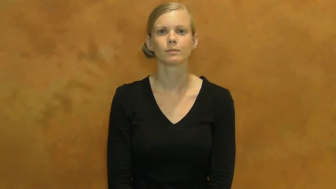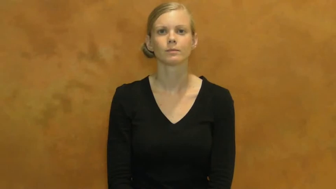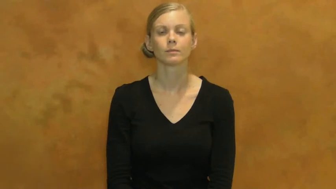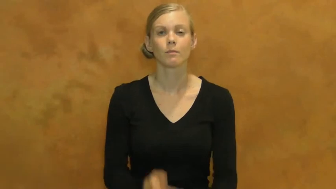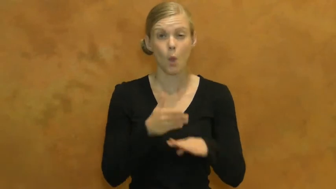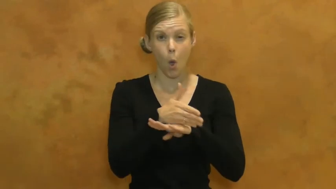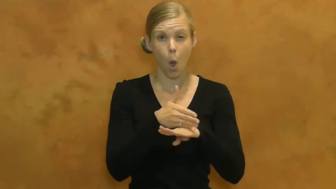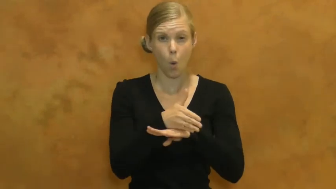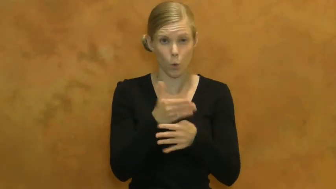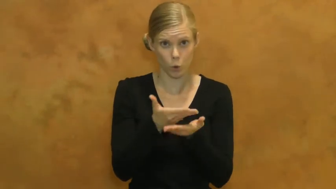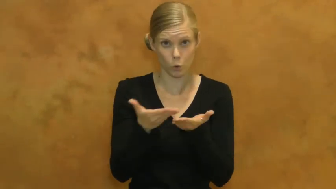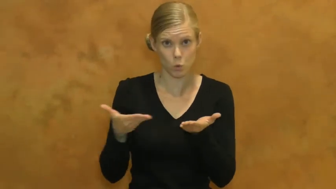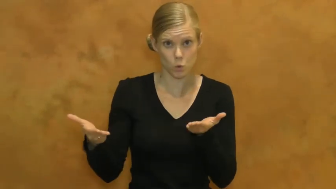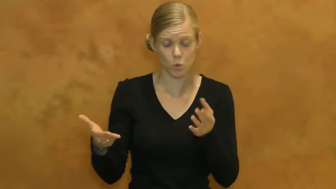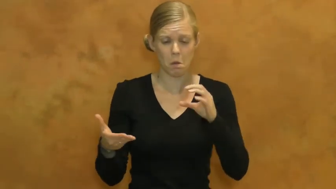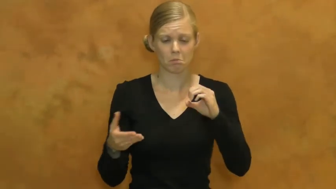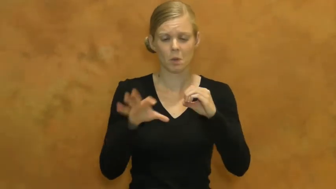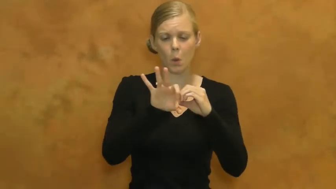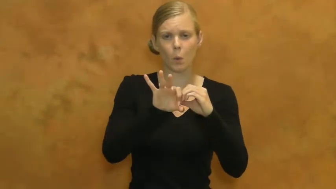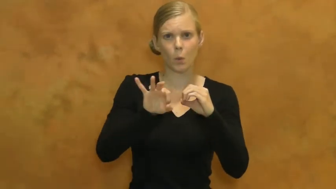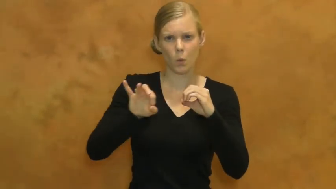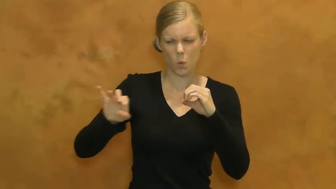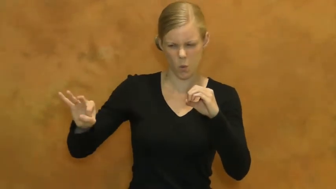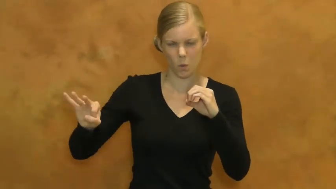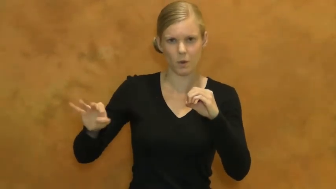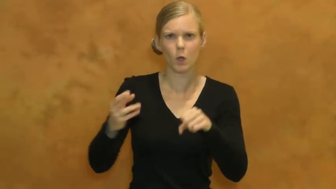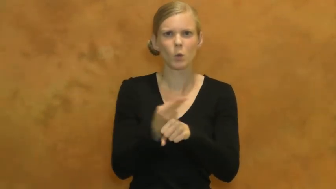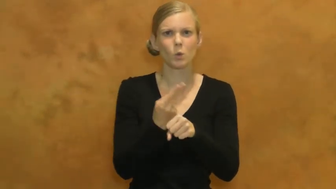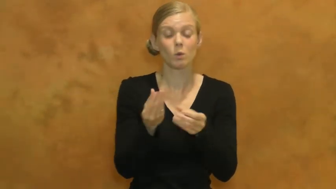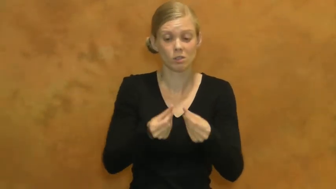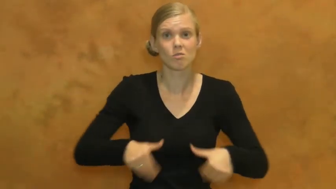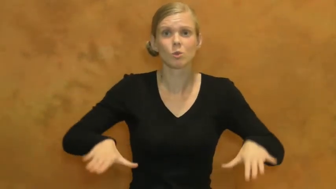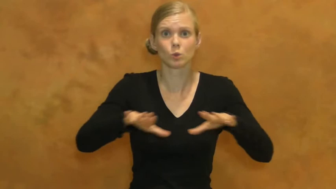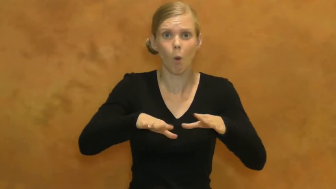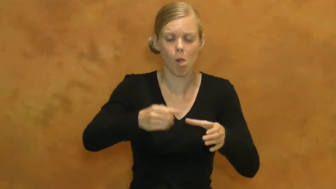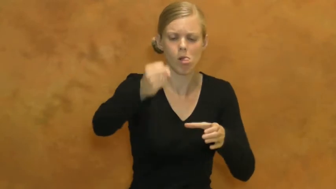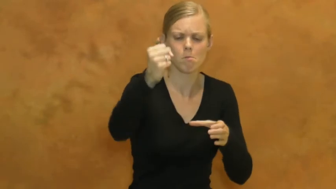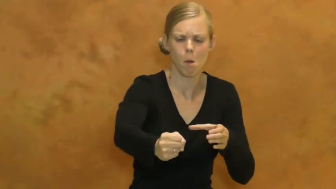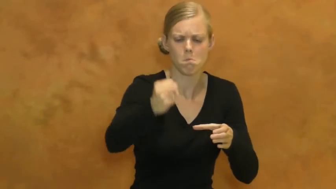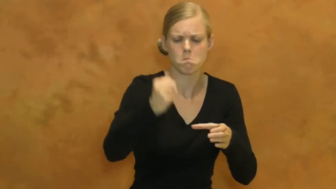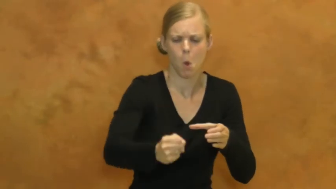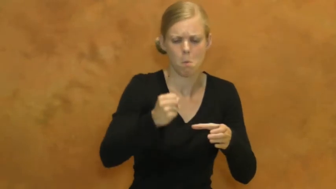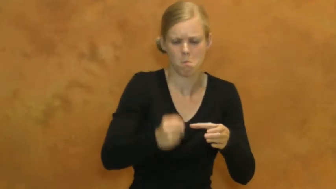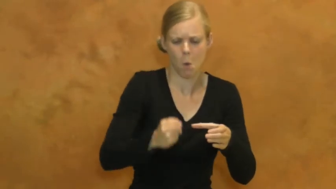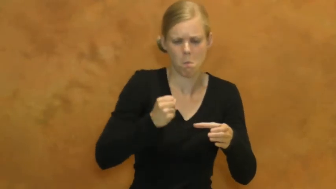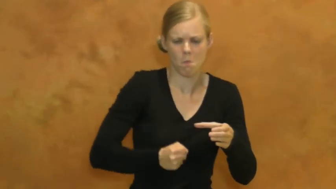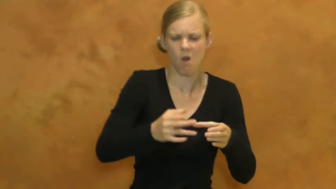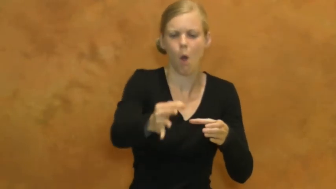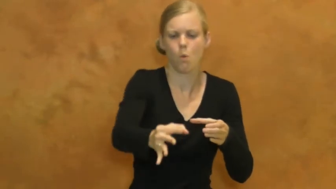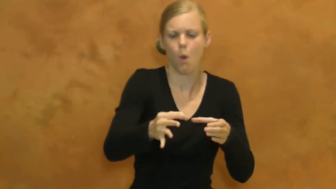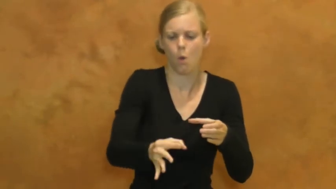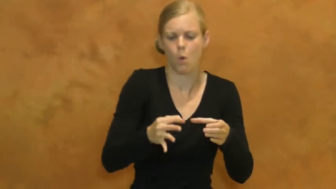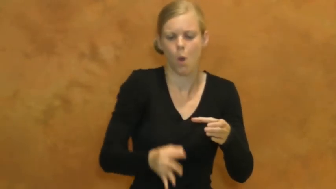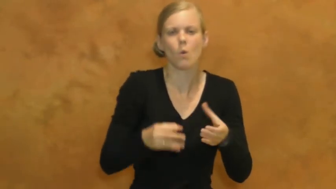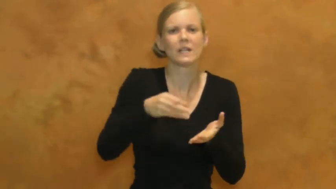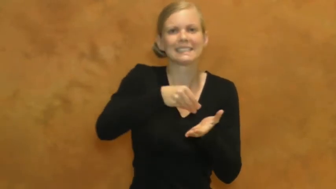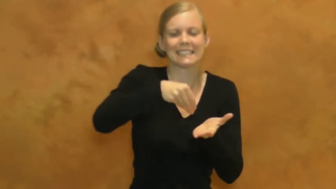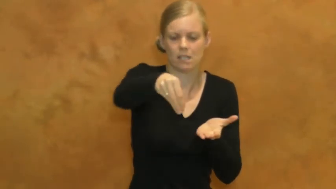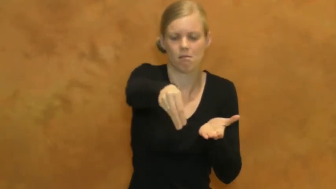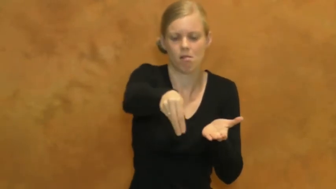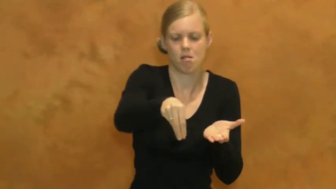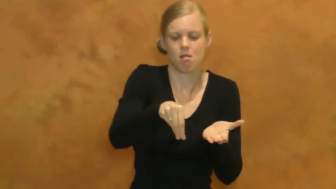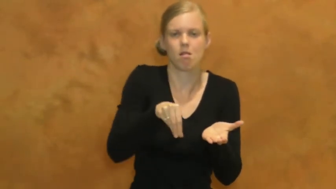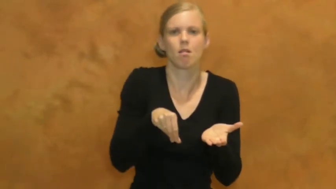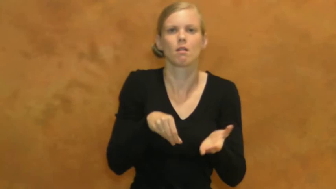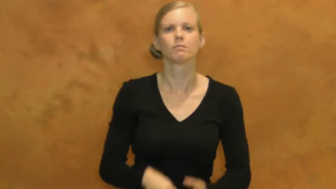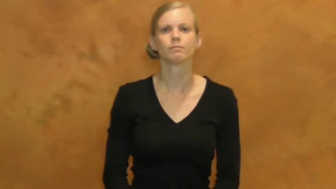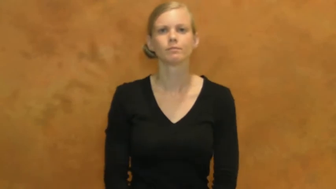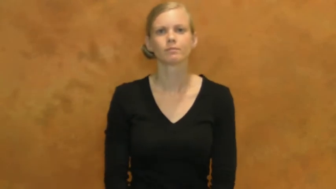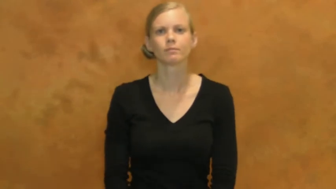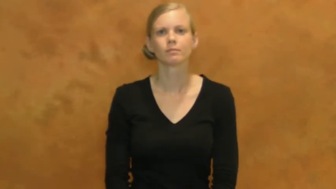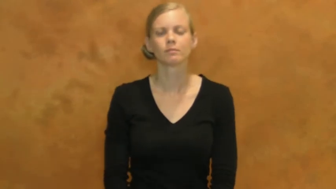dibble